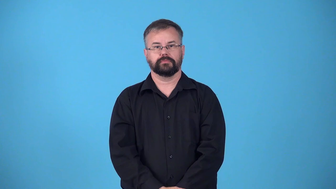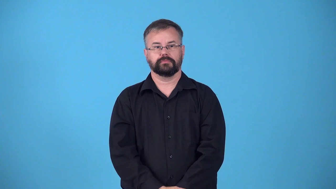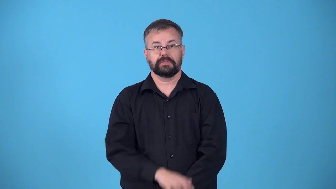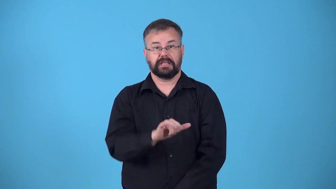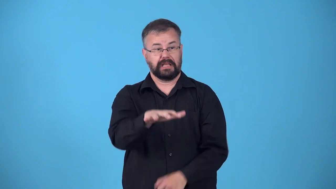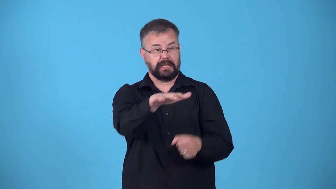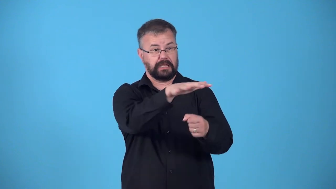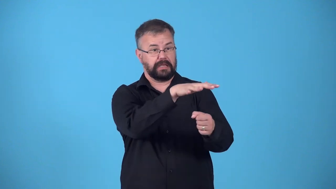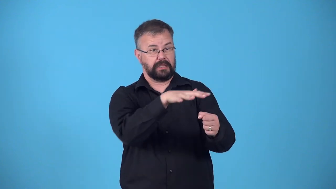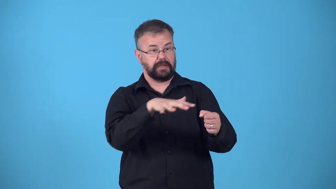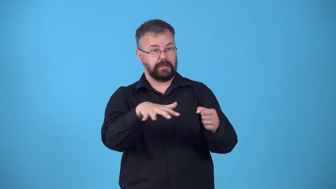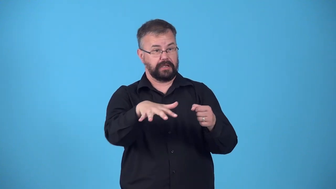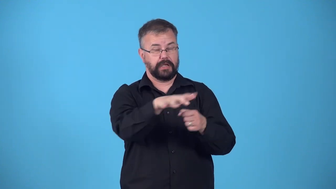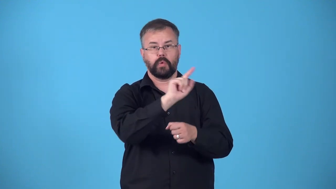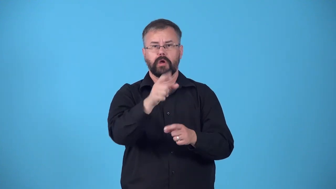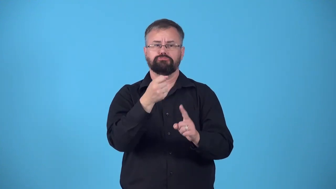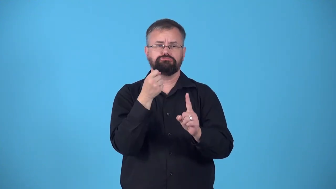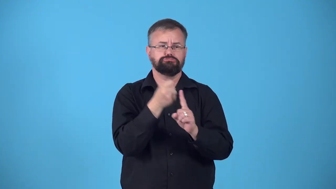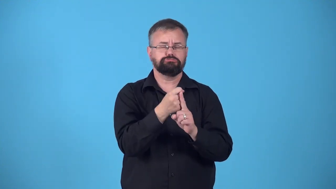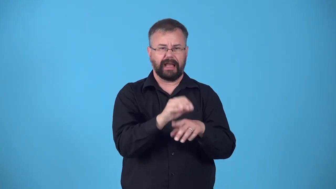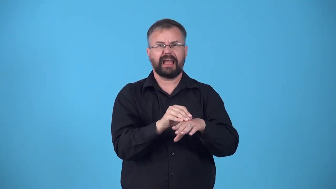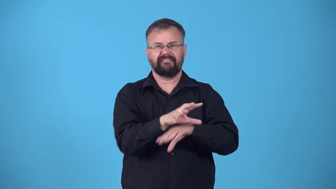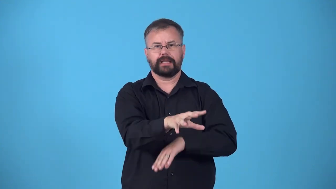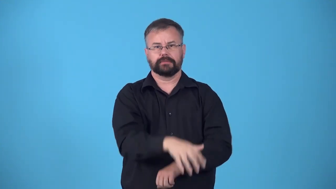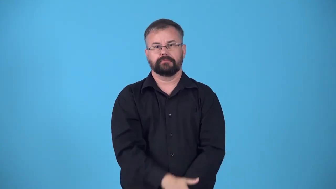field